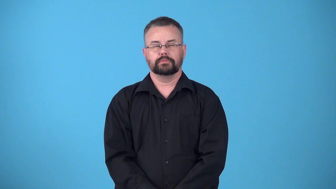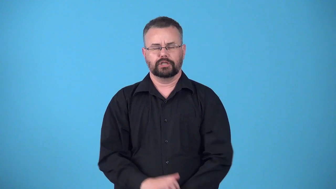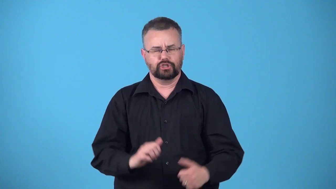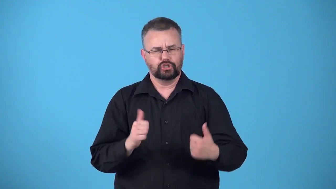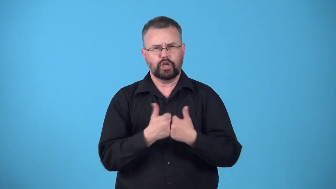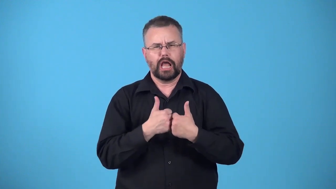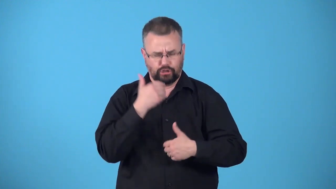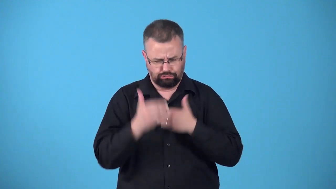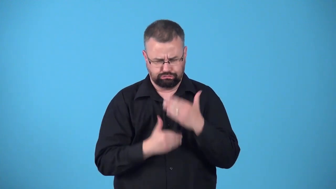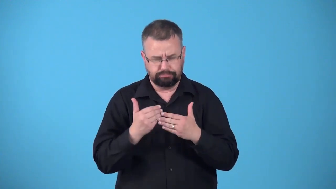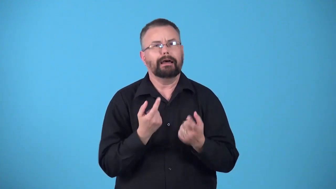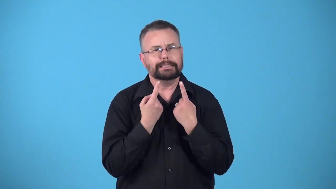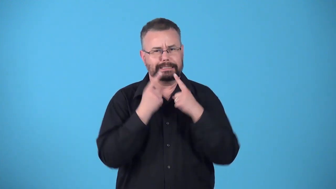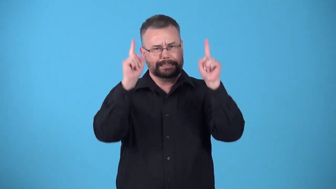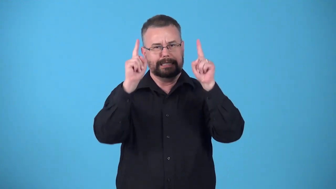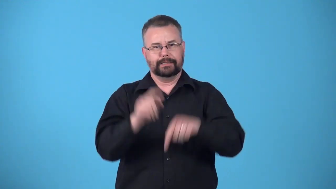break the back of the beast